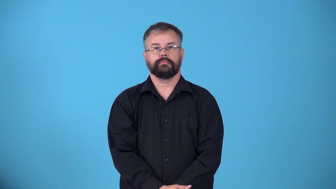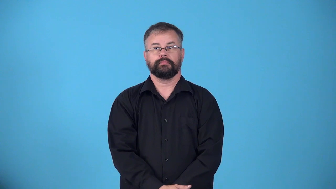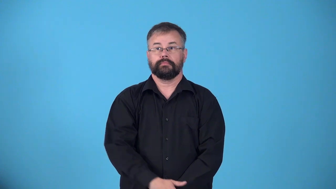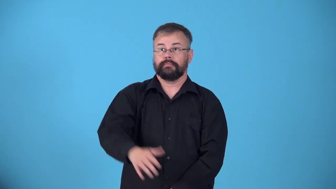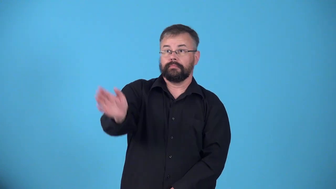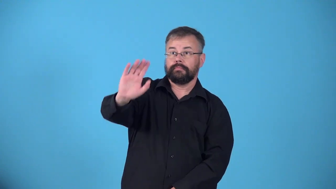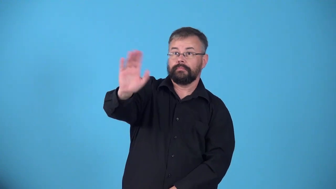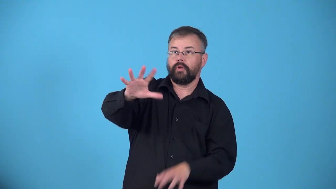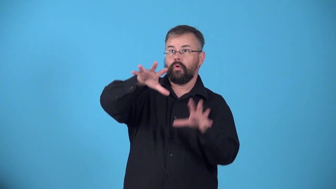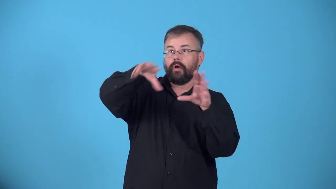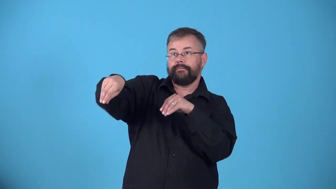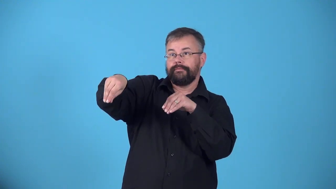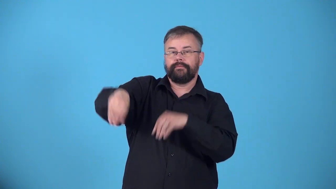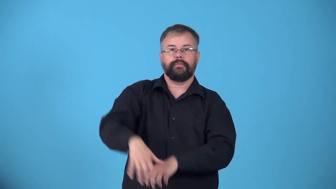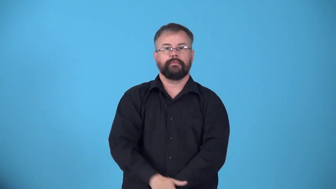lights out